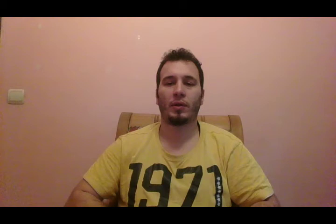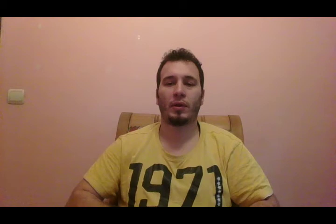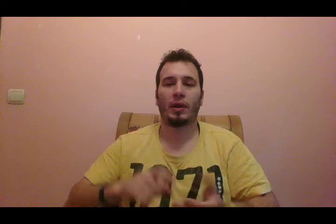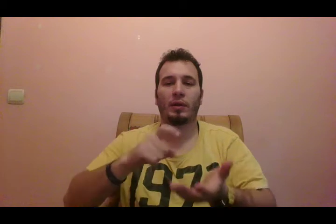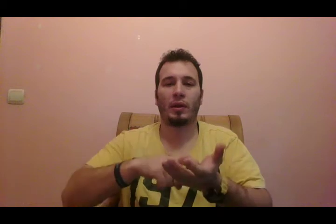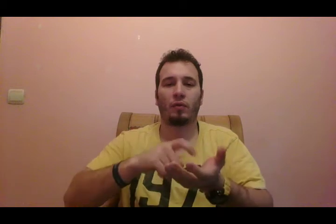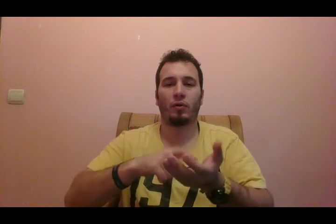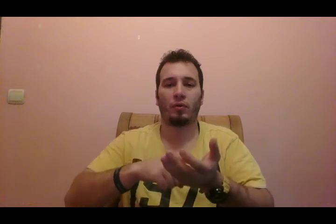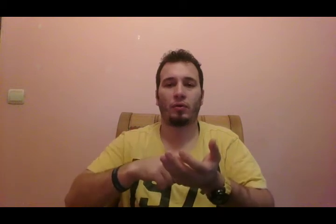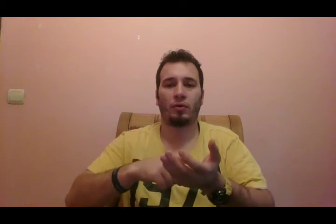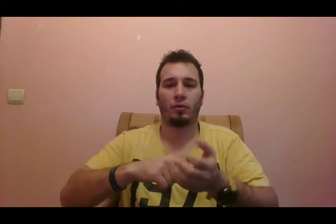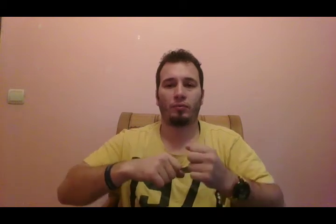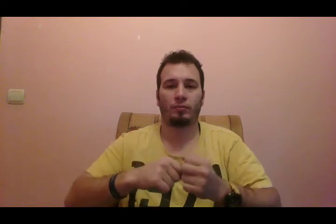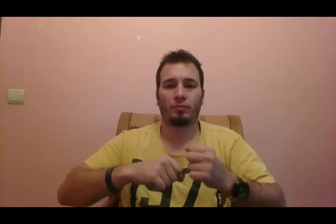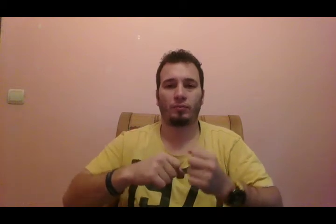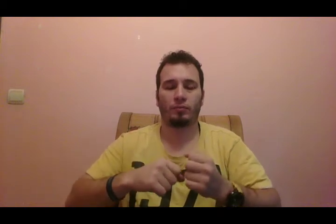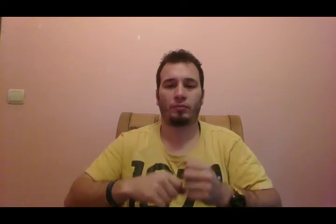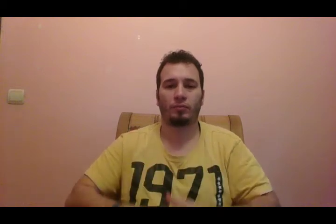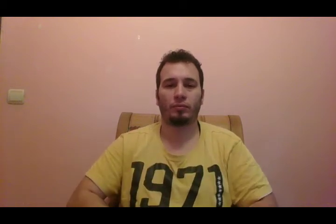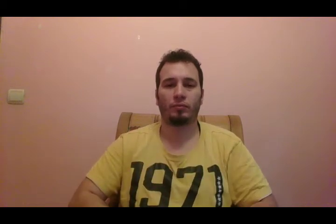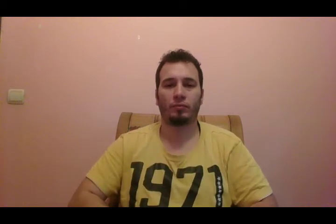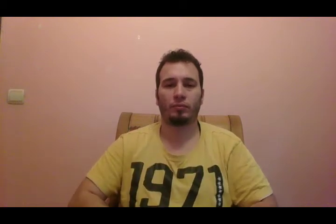meat